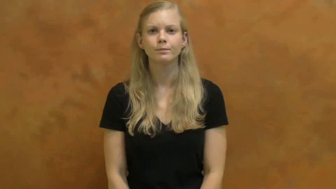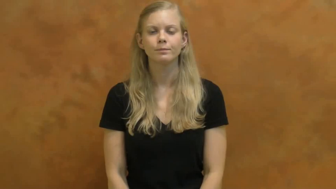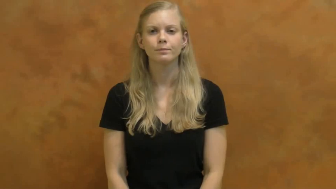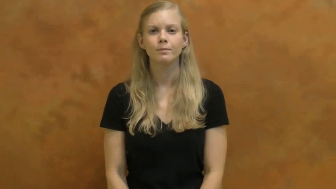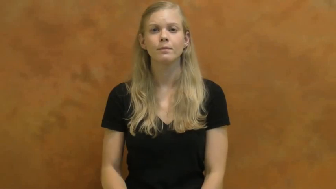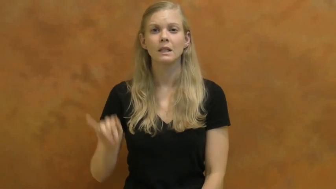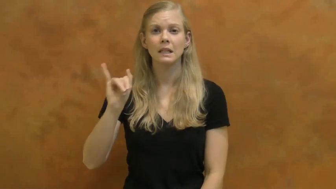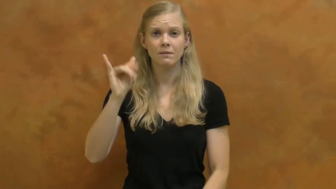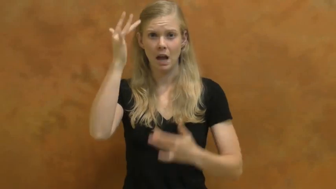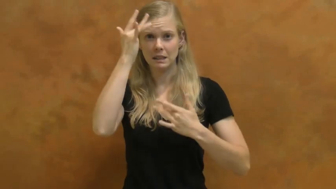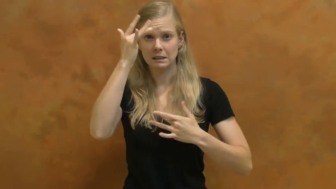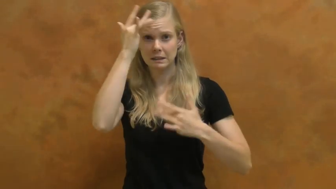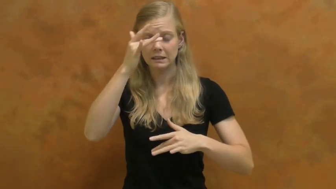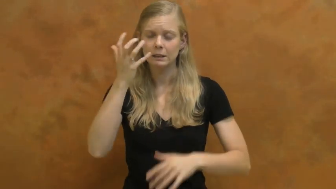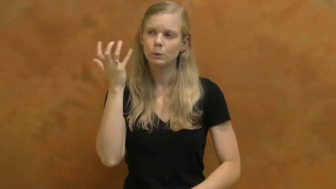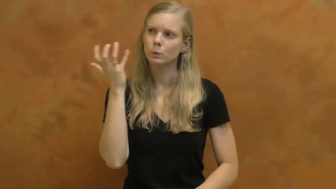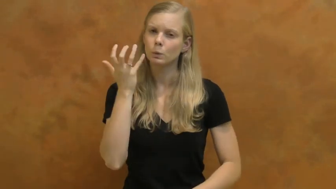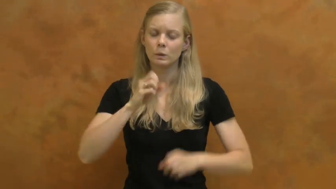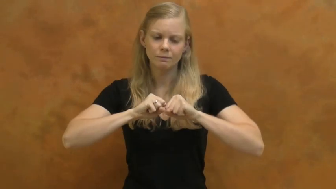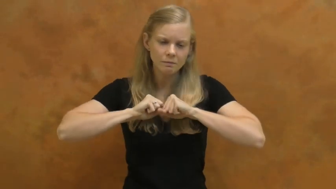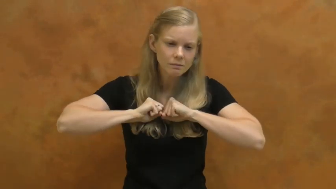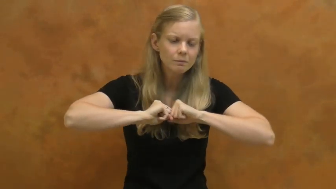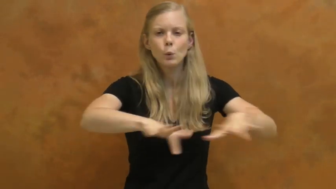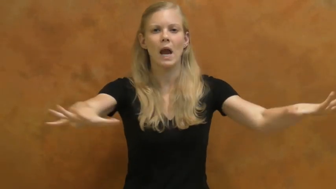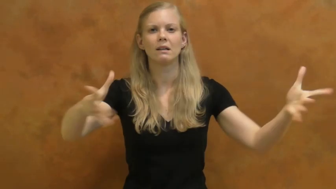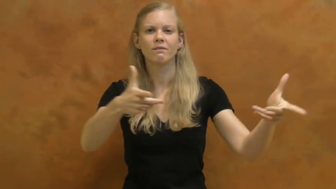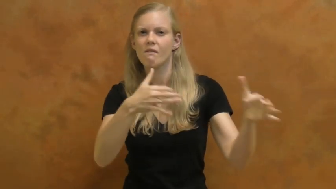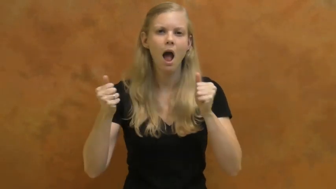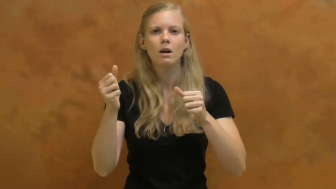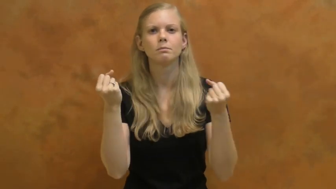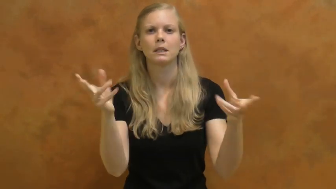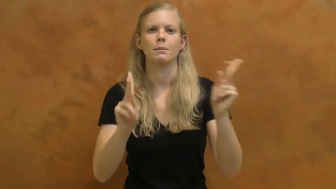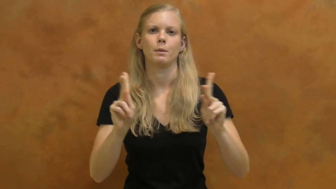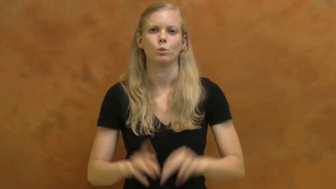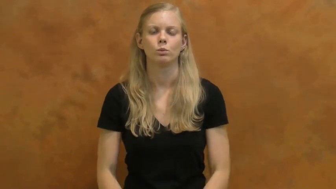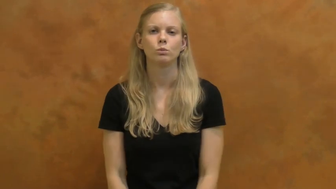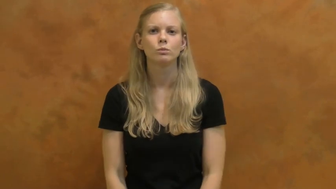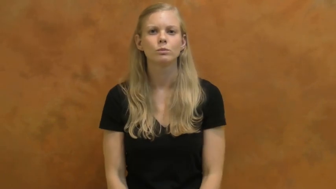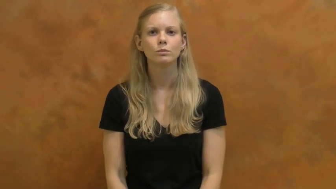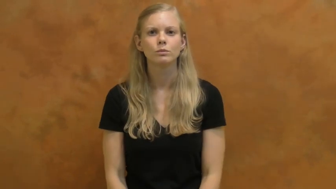epidemic